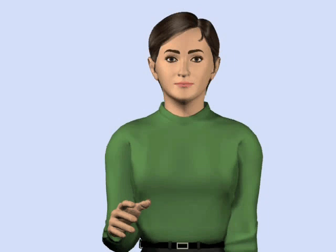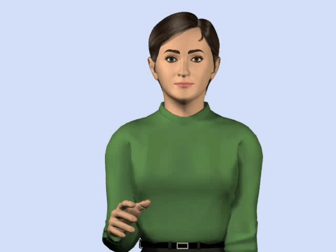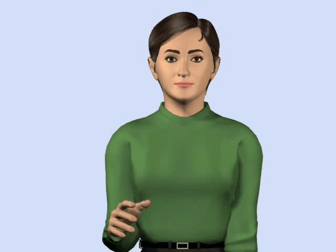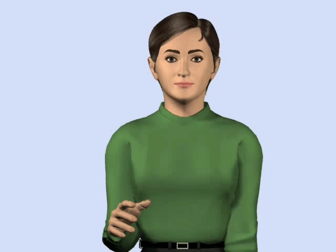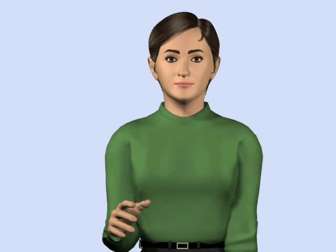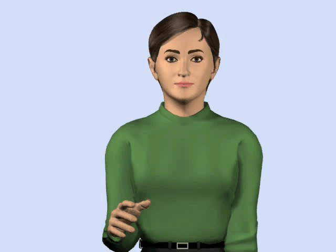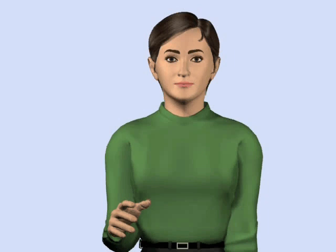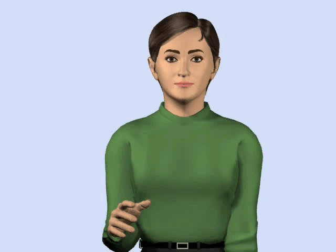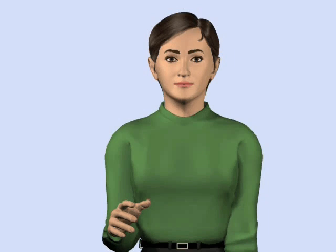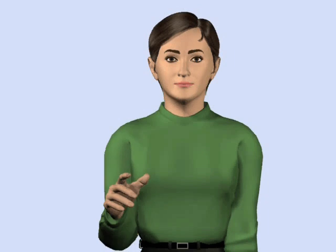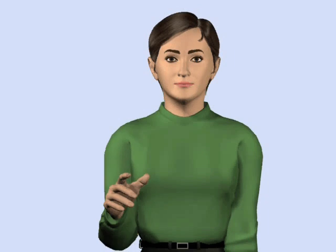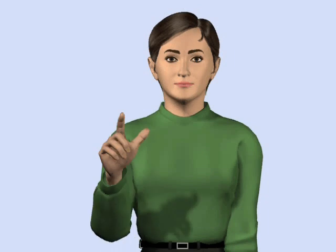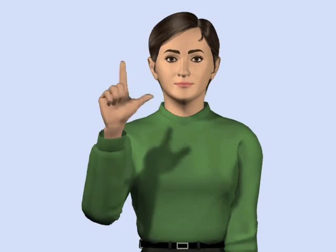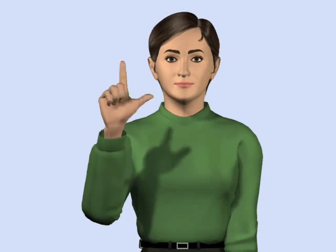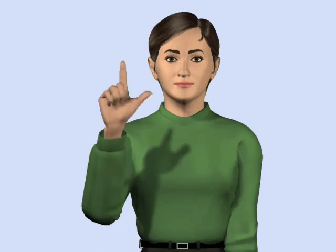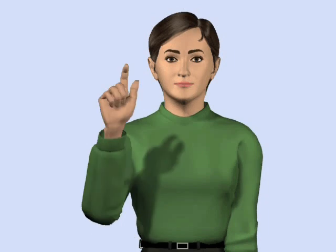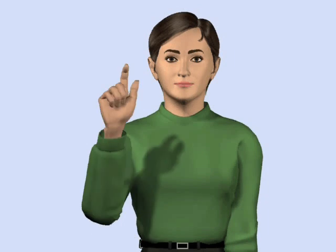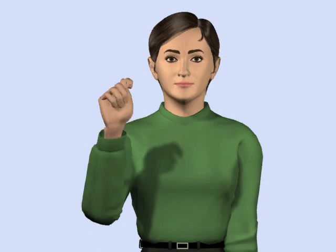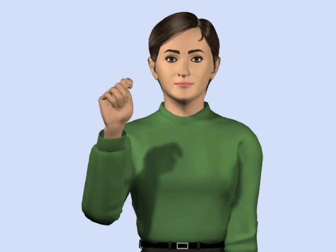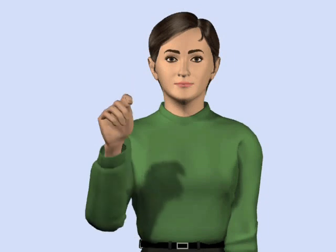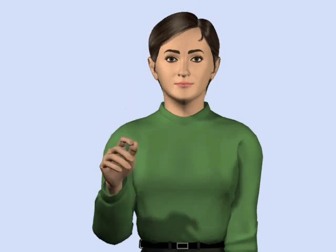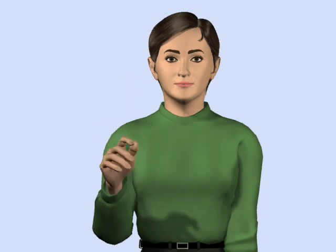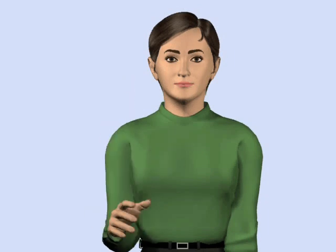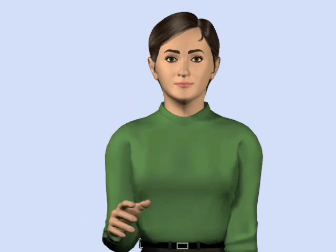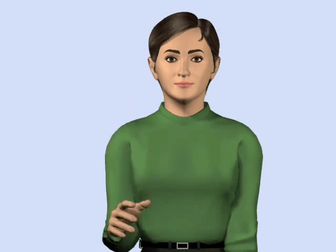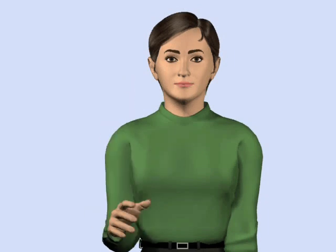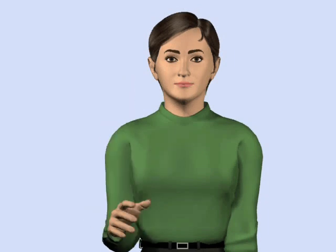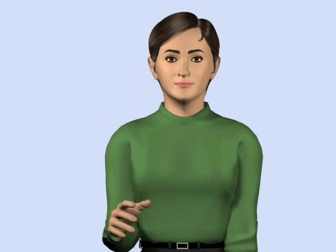Lake Tahoe CA